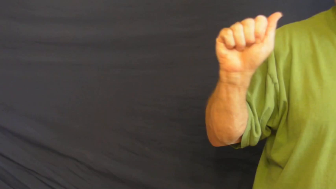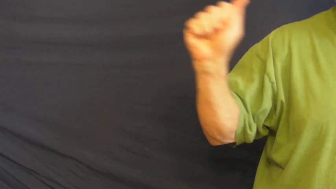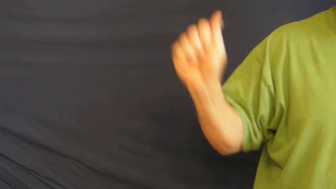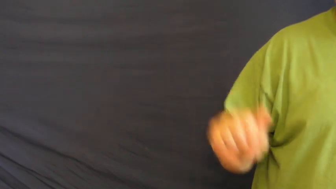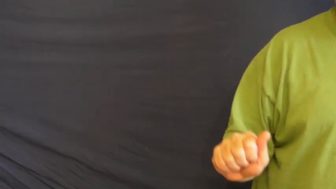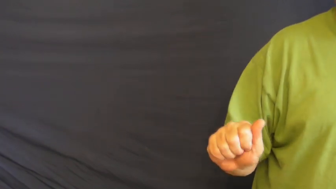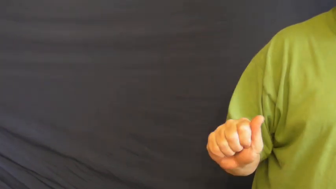Albany,NY,Allentown,NJ,PA,Alpena,MI,Anchorage,AK.Austin,TX